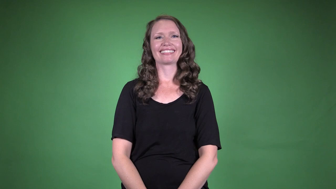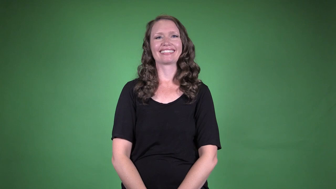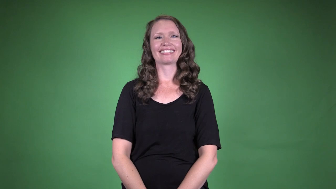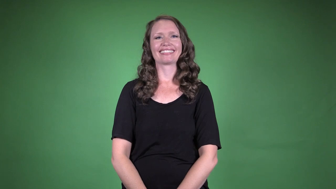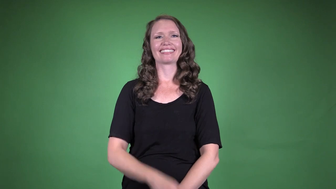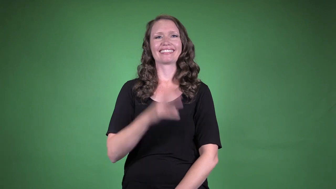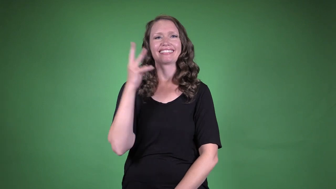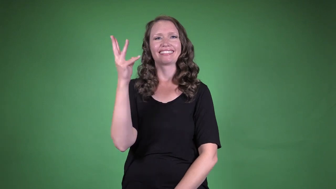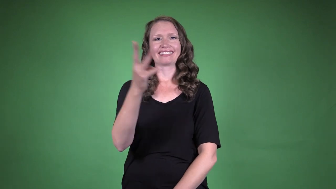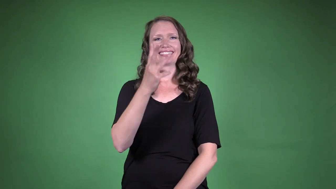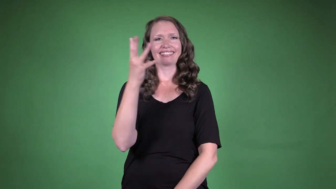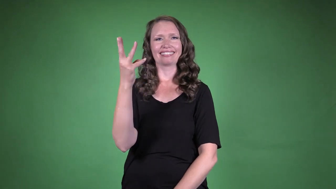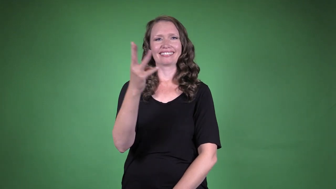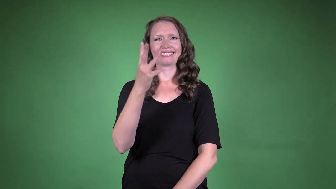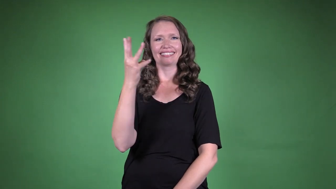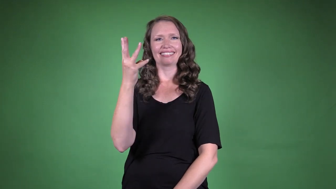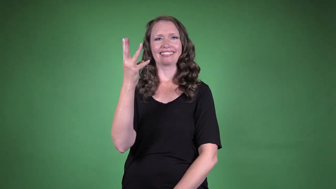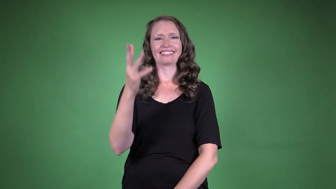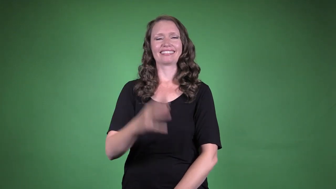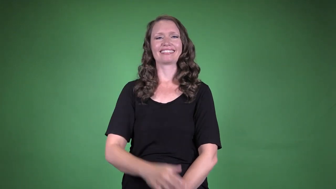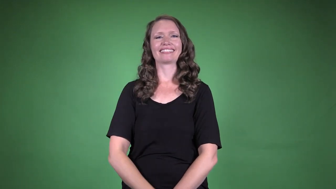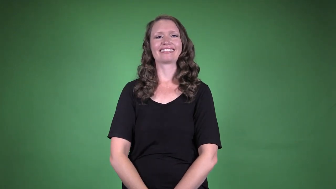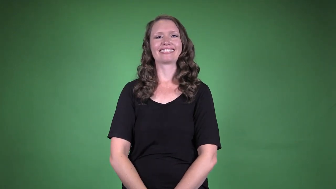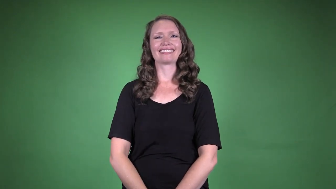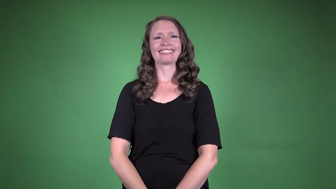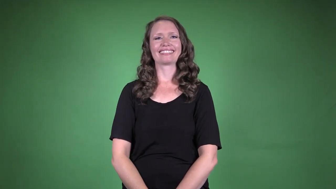Wednesday